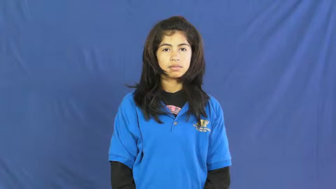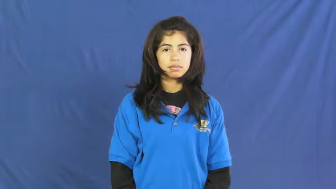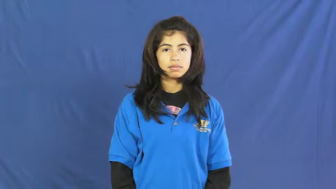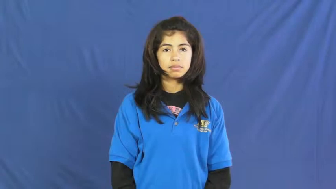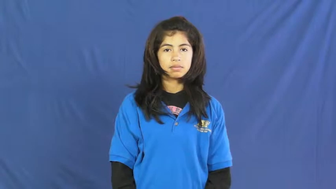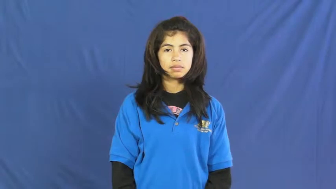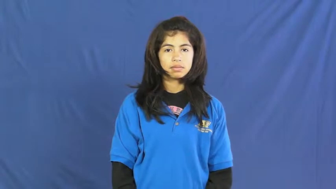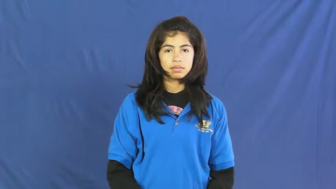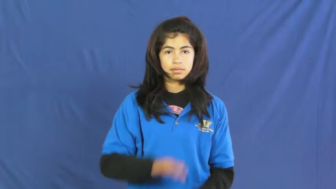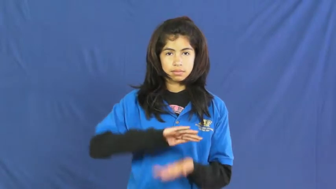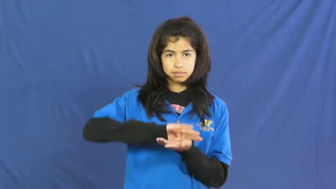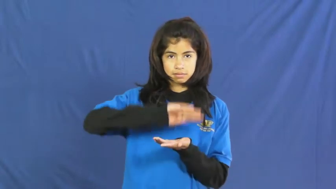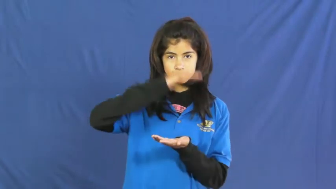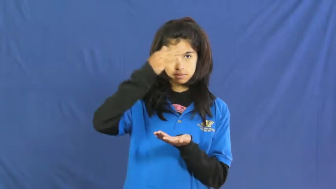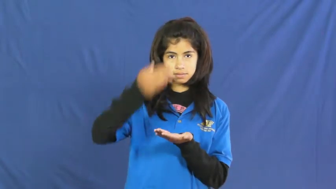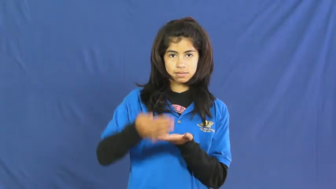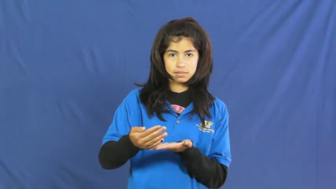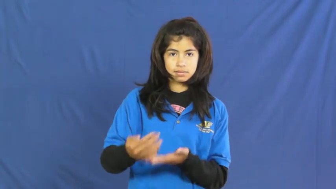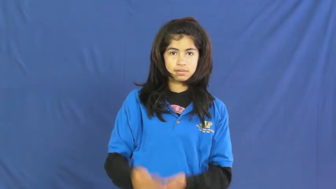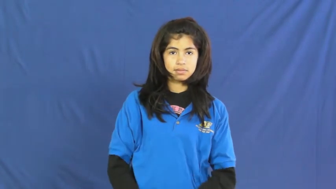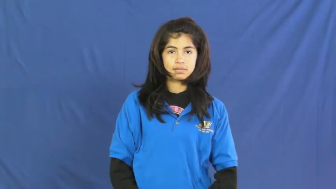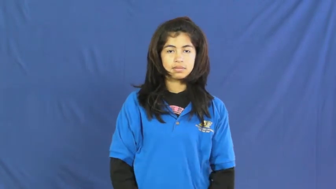pile,heaping